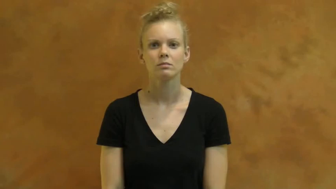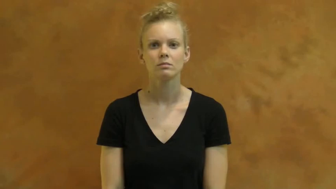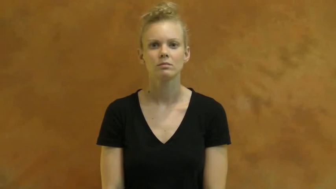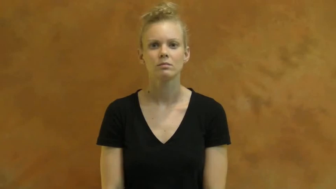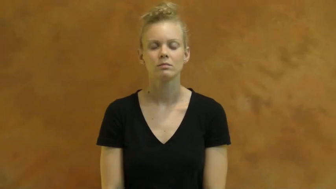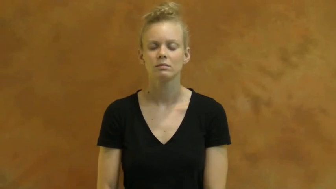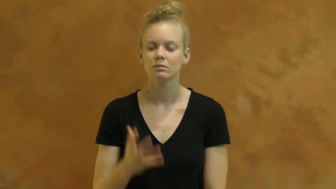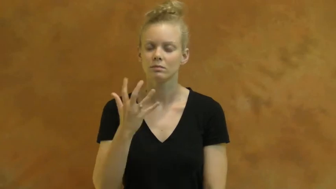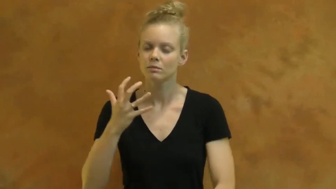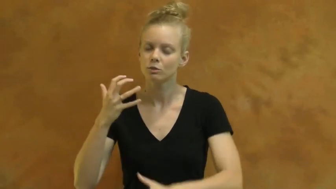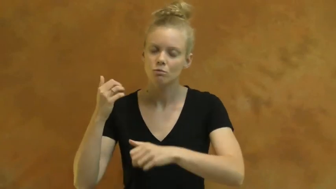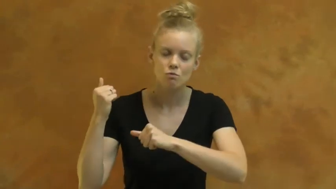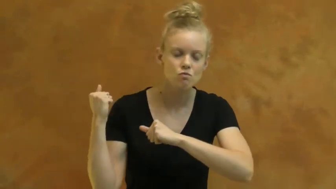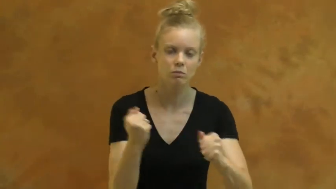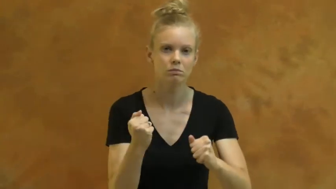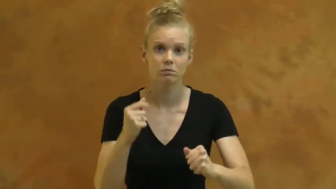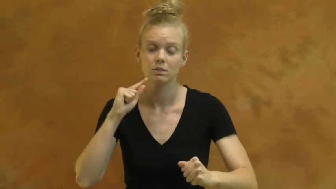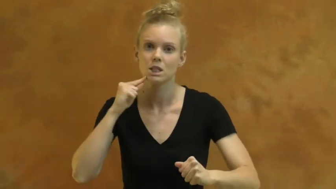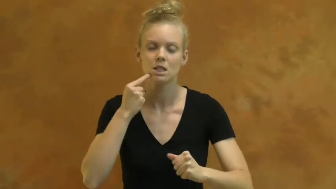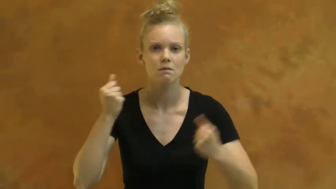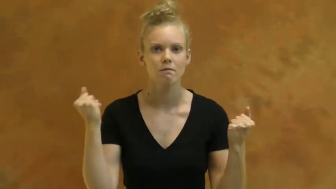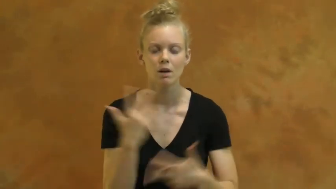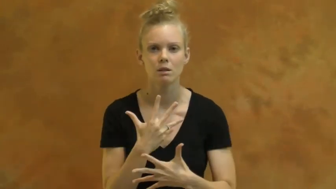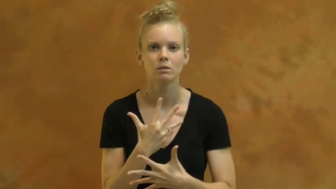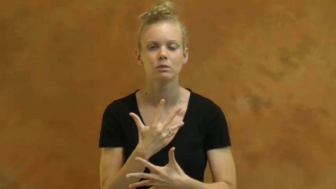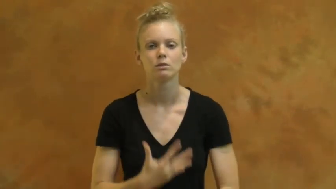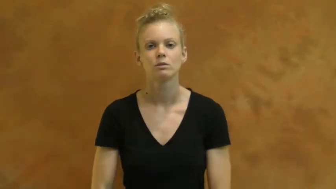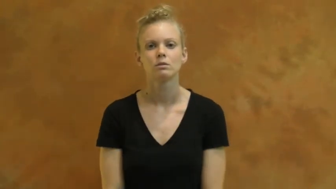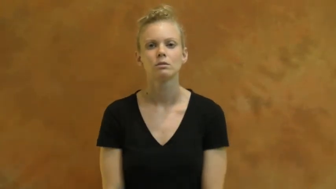phobia